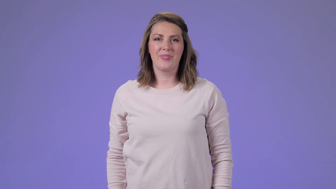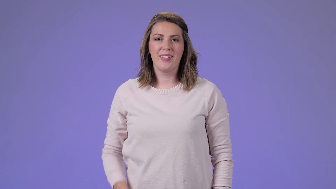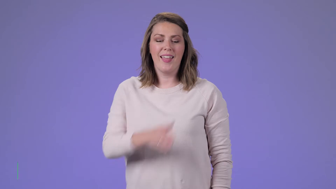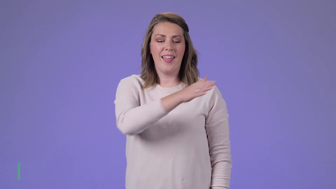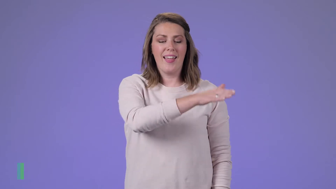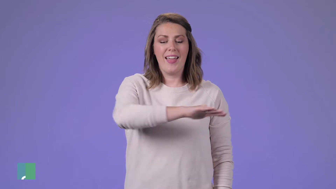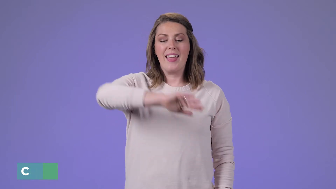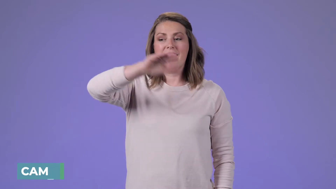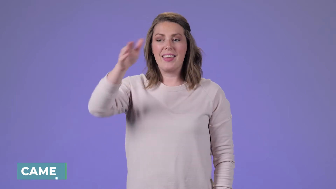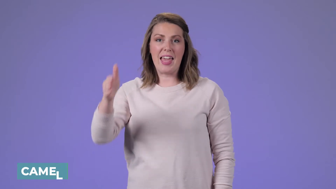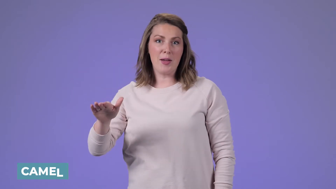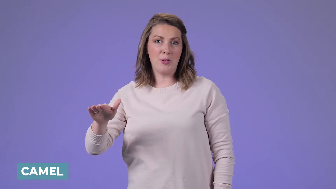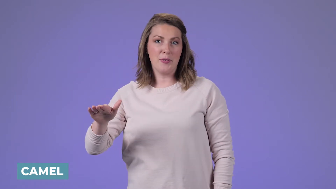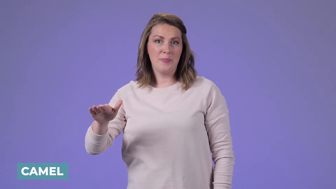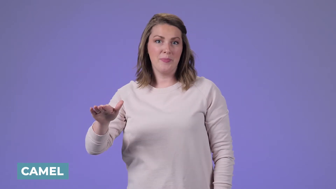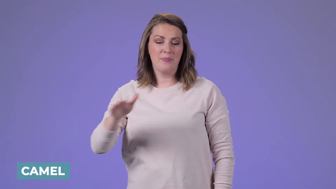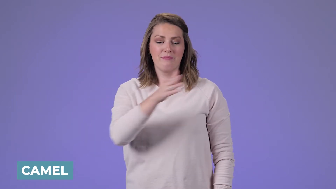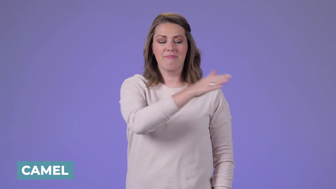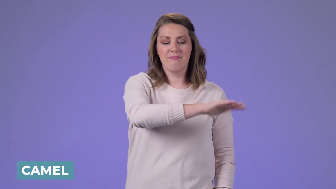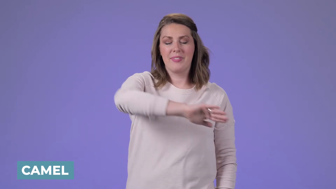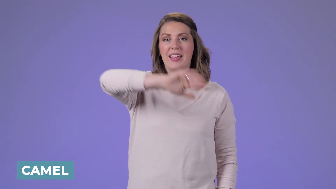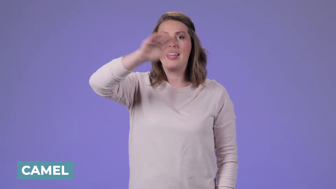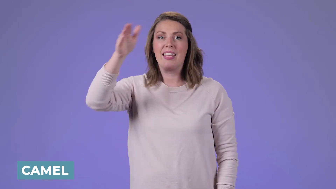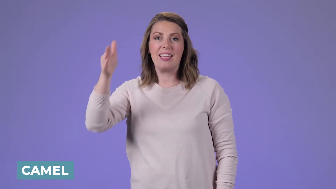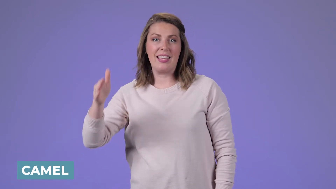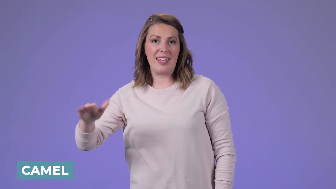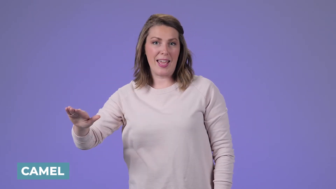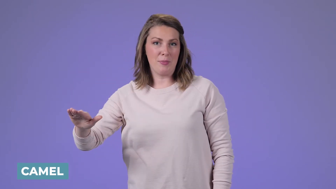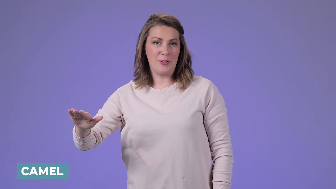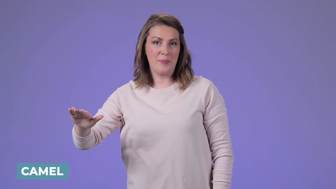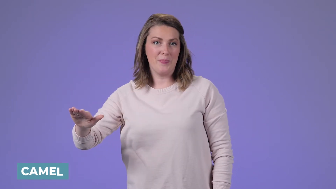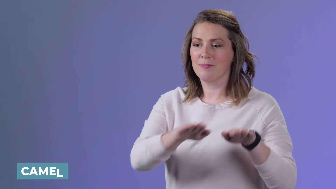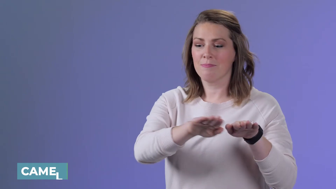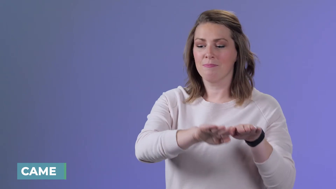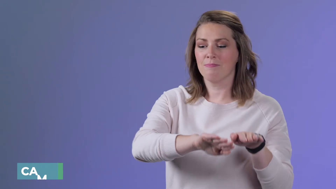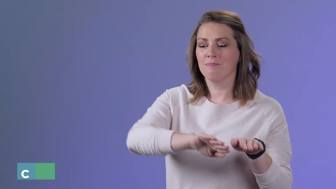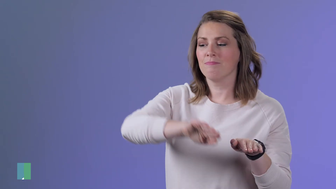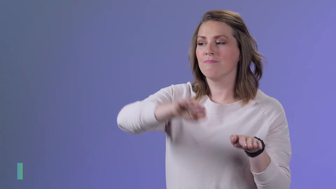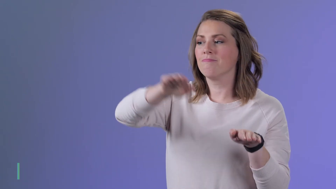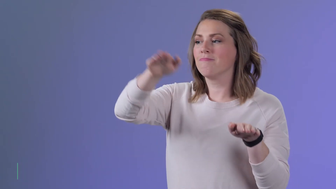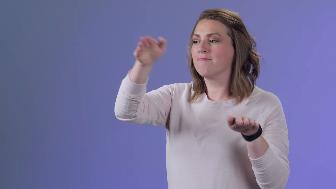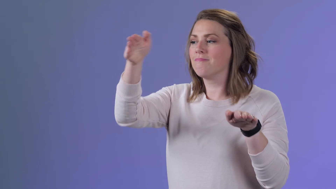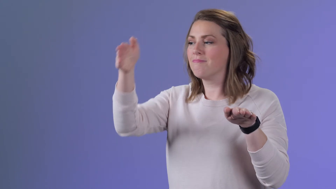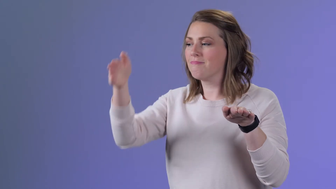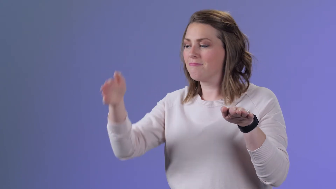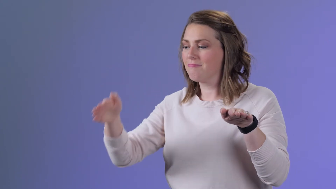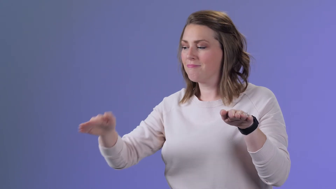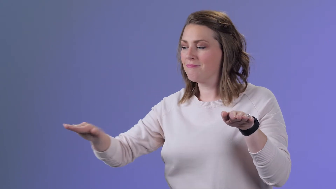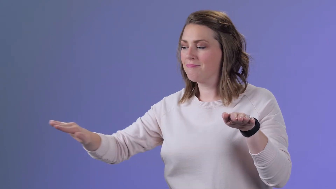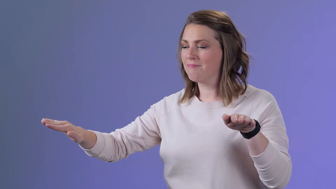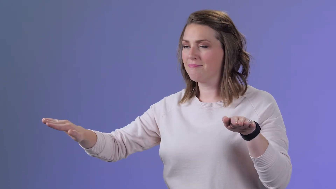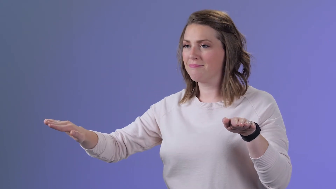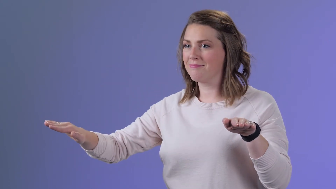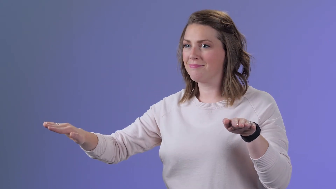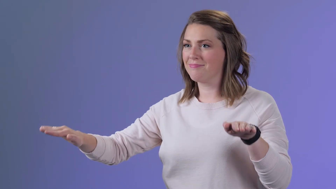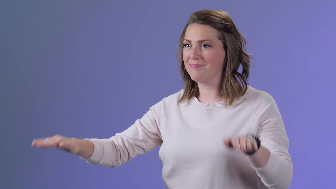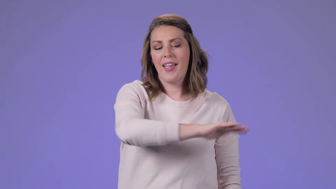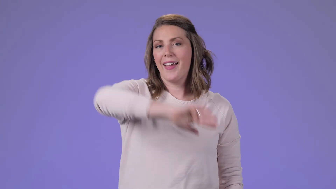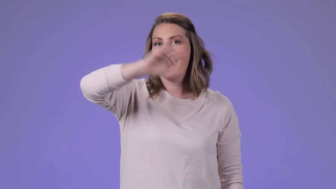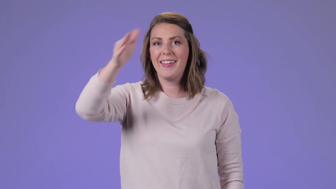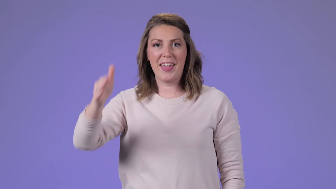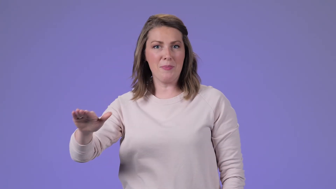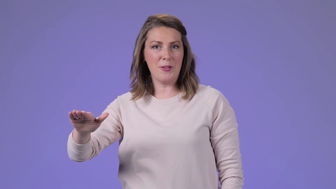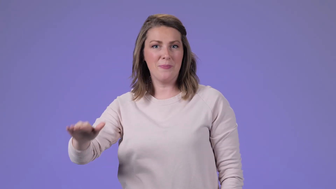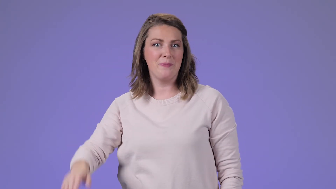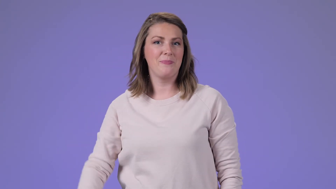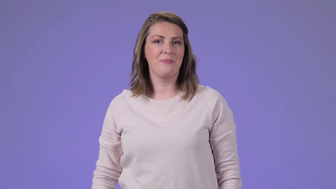Camel